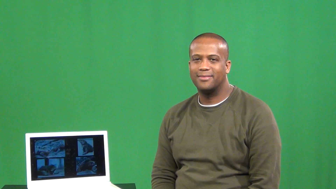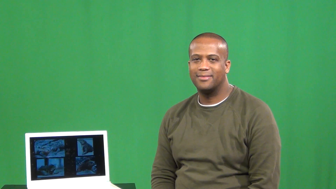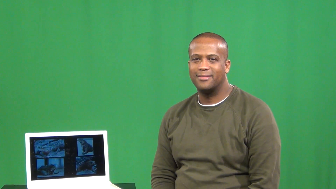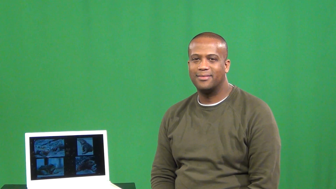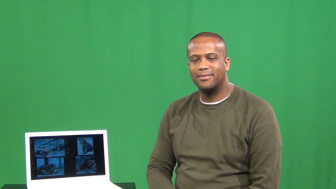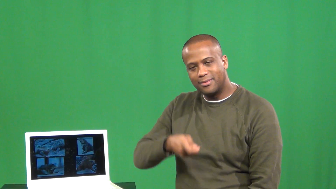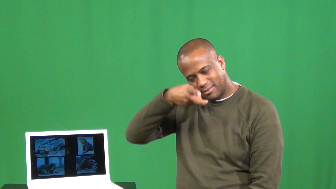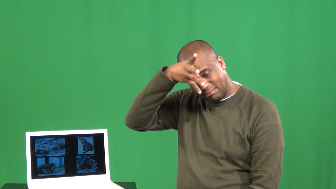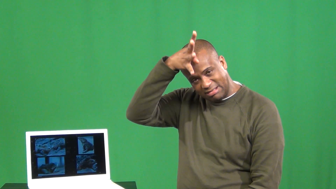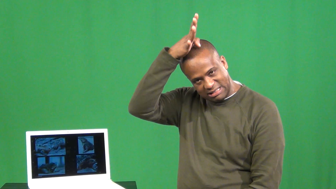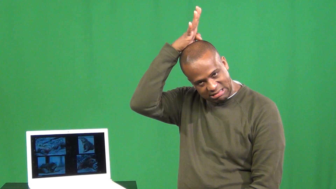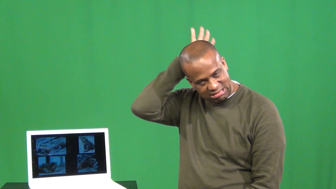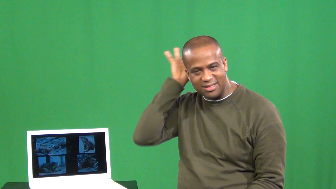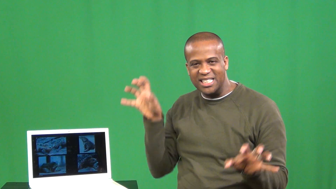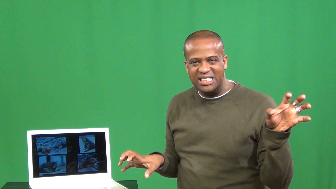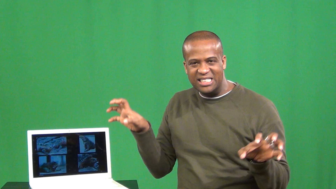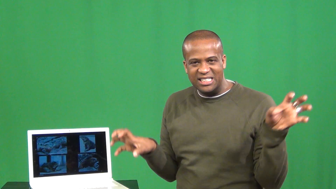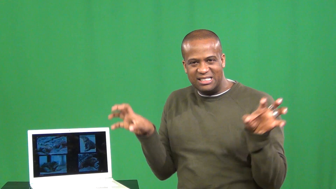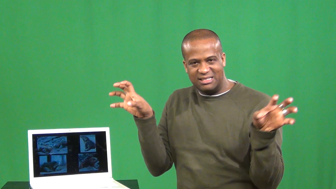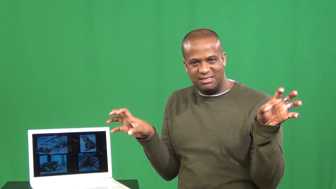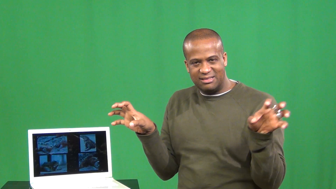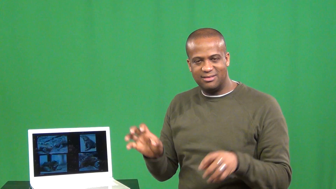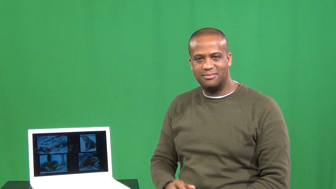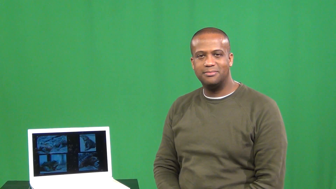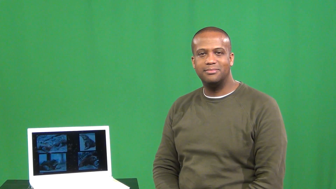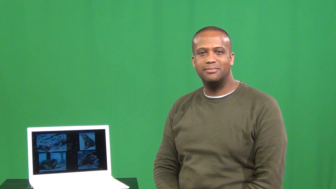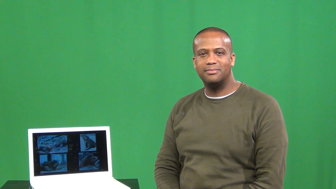iguana